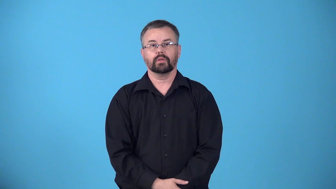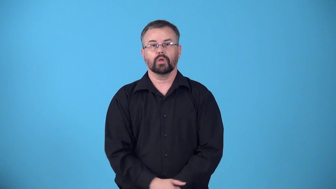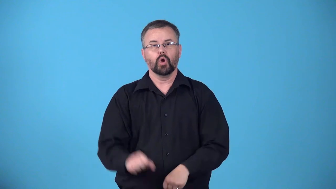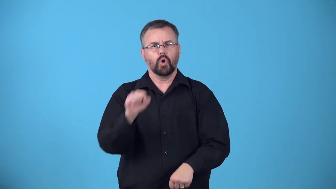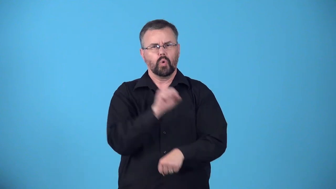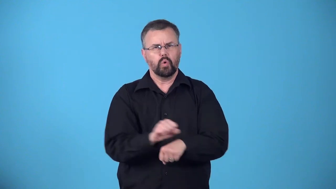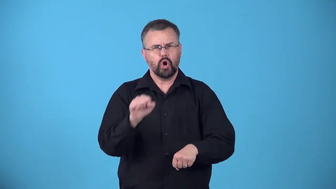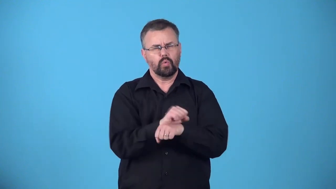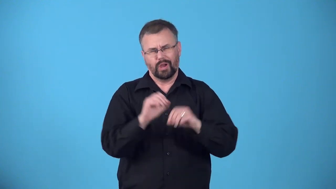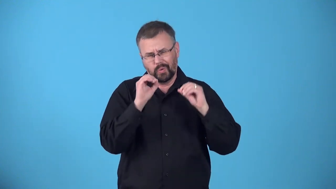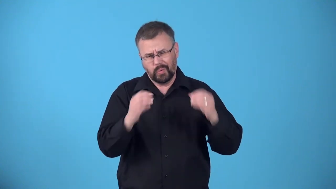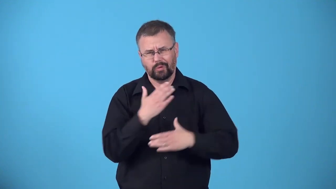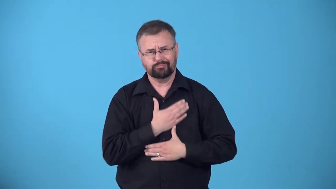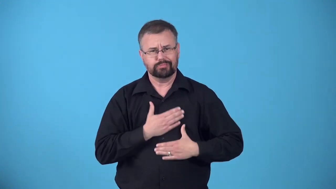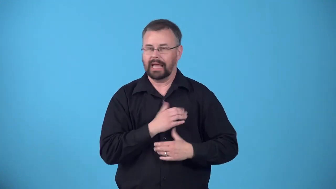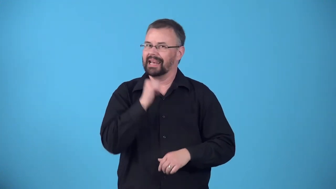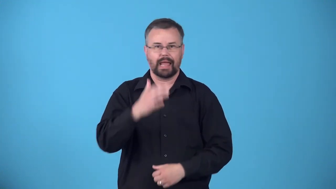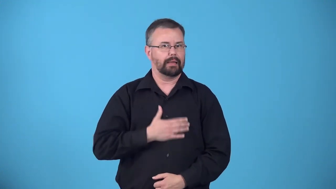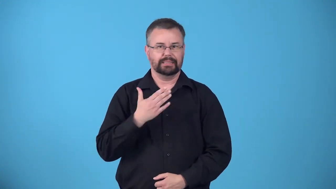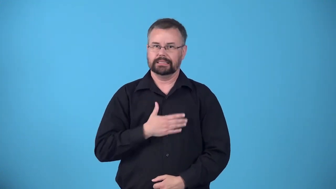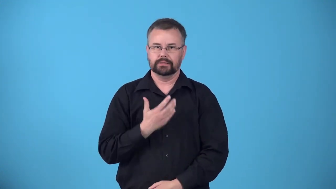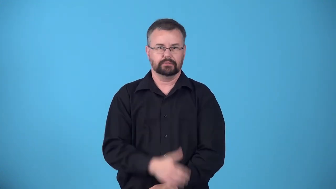all work and no play, makes jack a dull boy